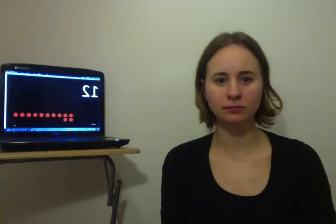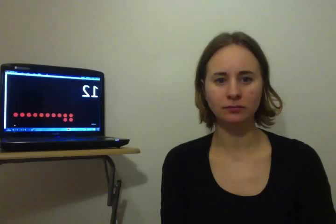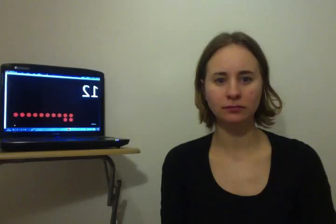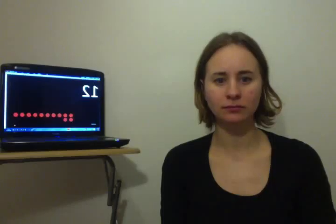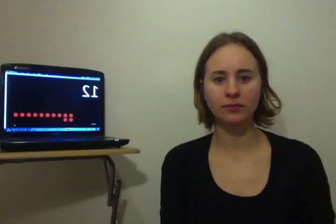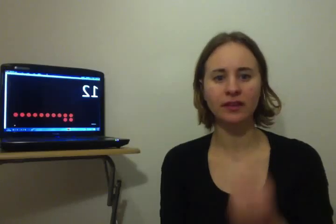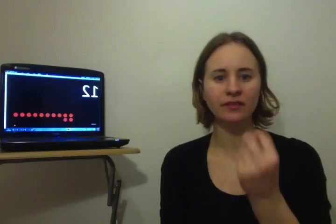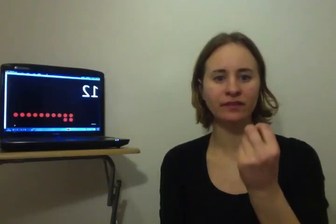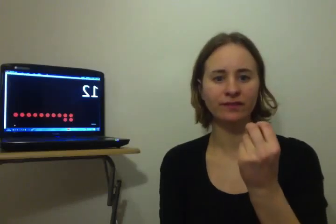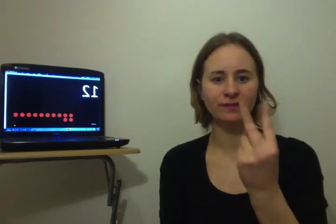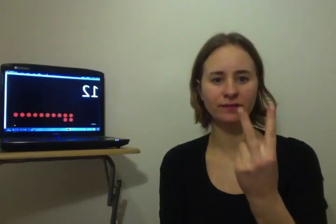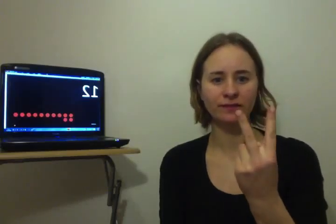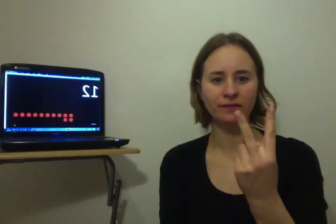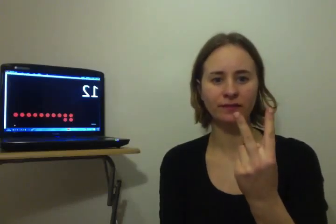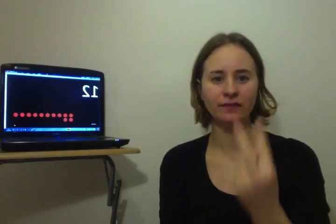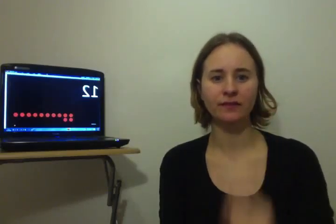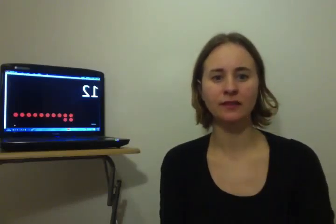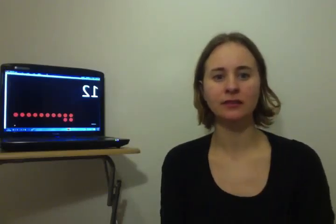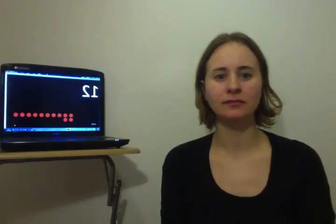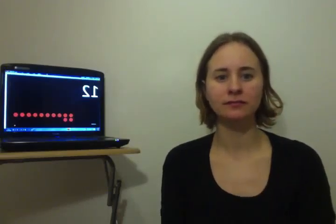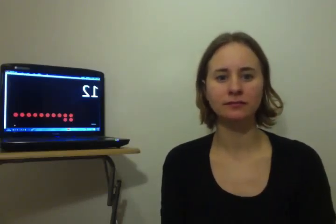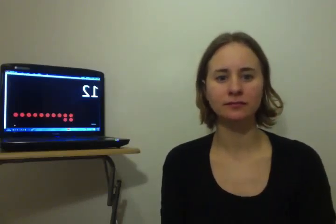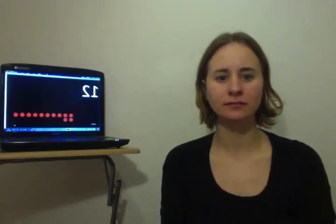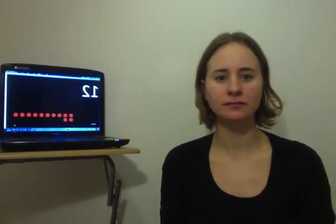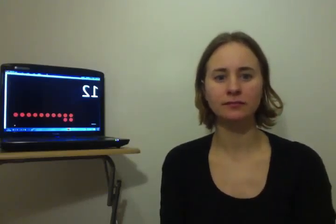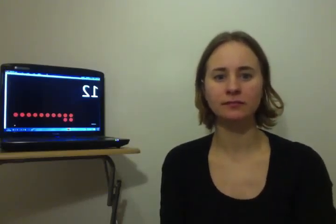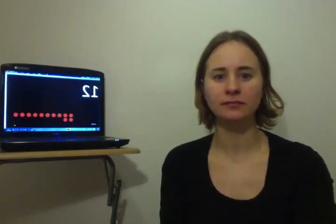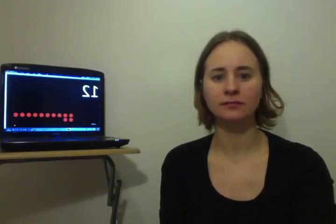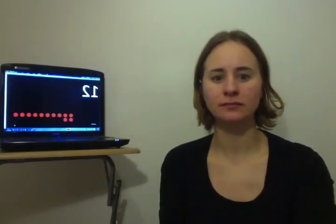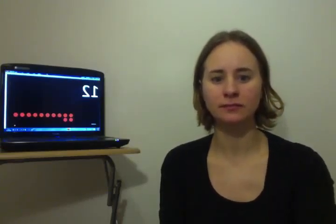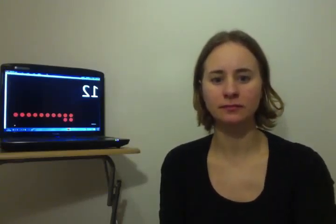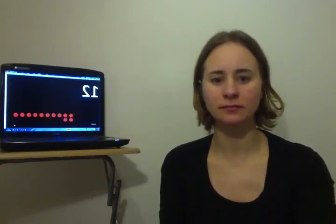number12